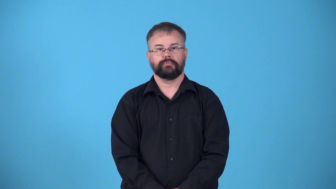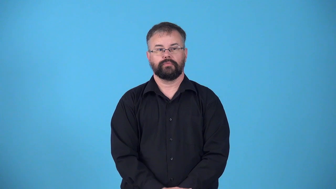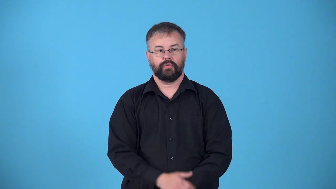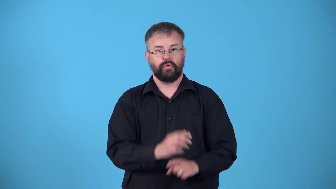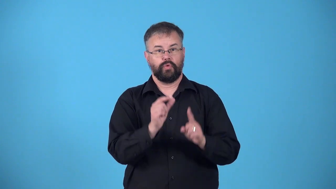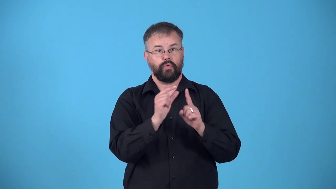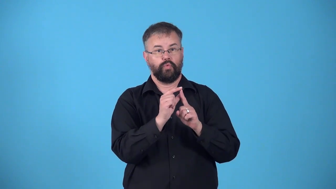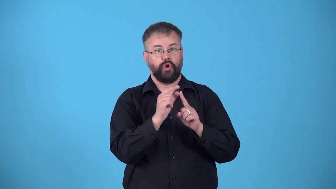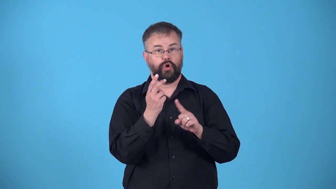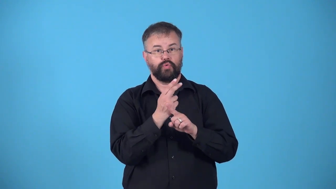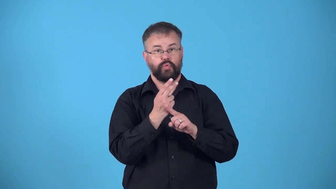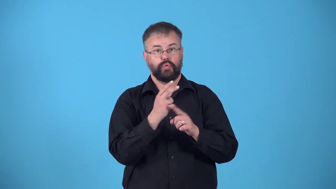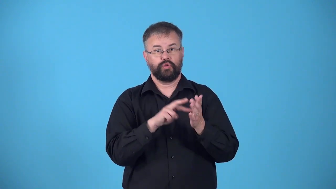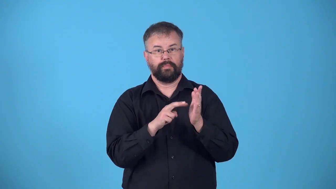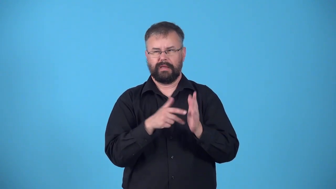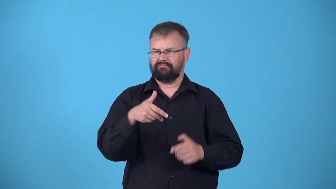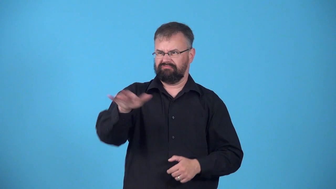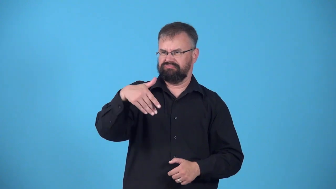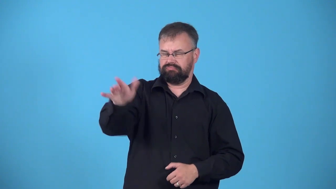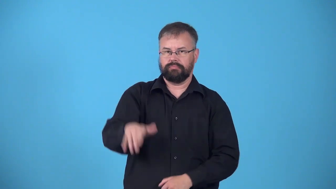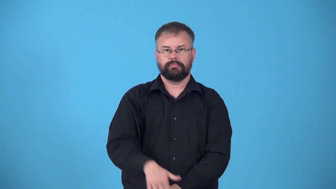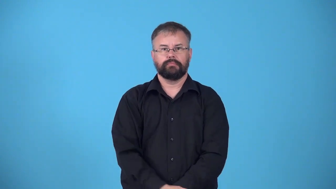kiss off